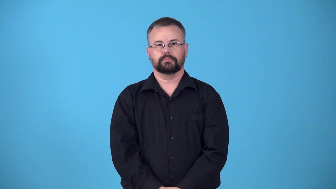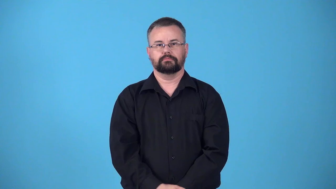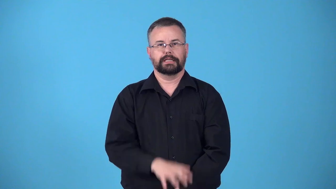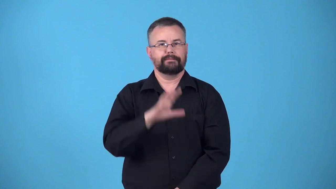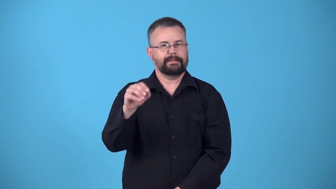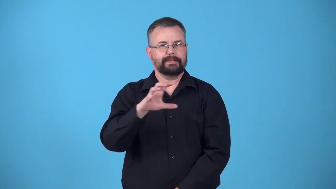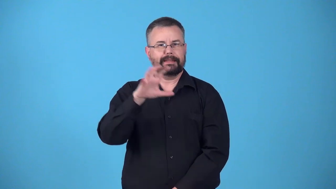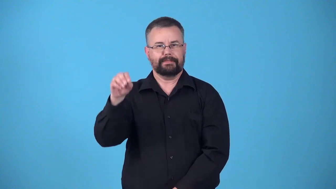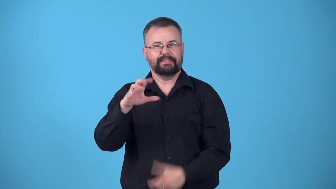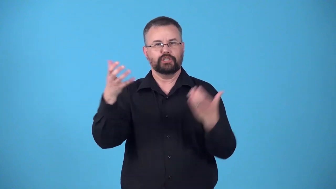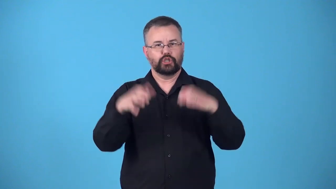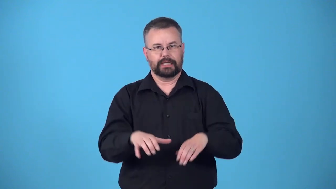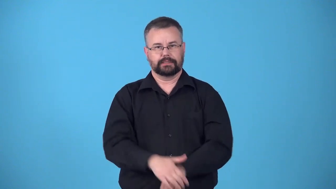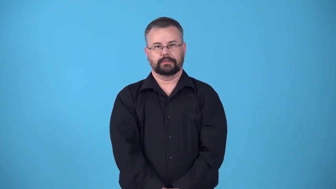fifty, fifty